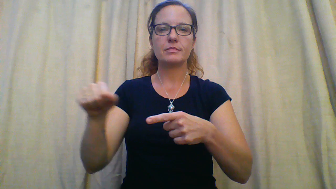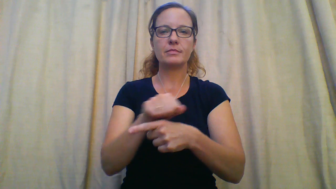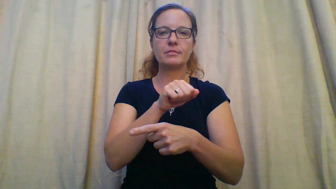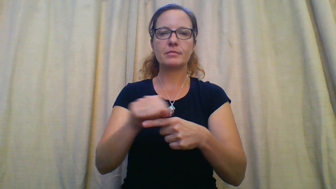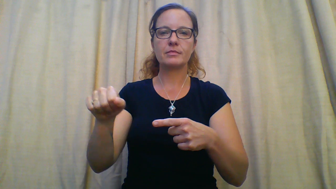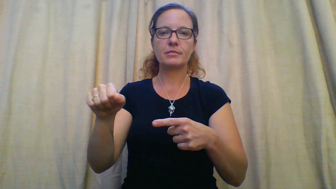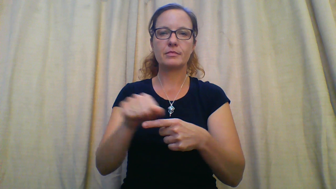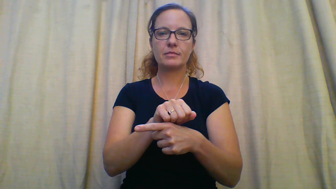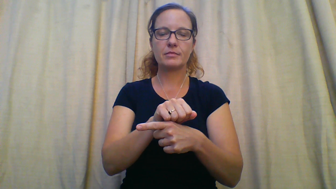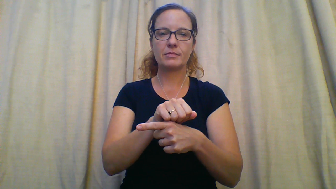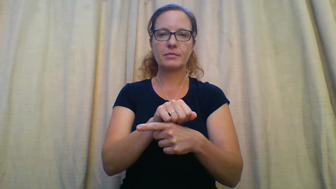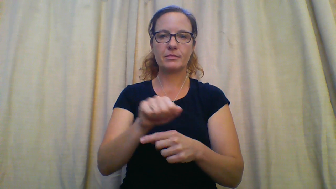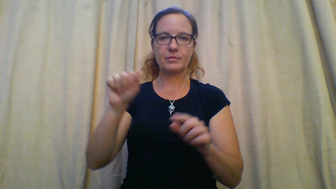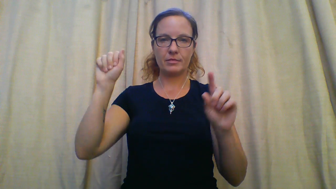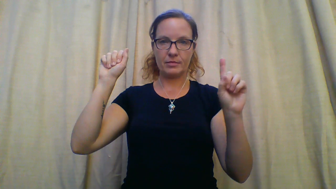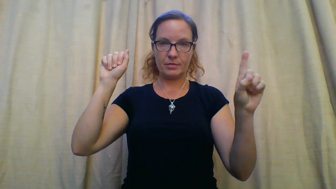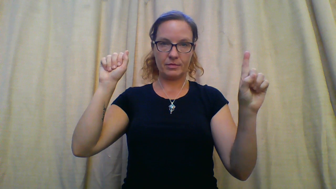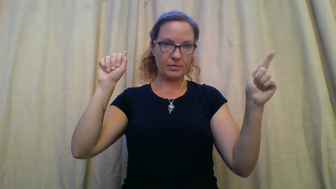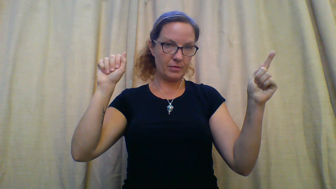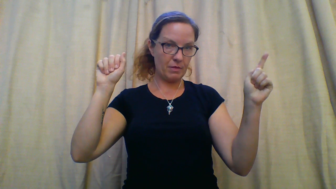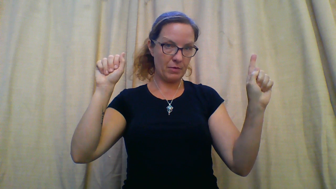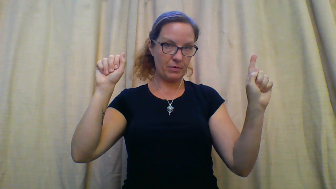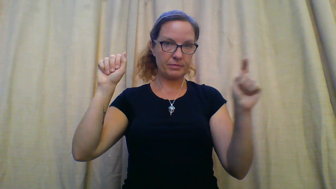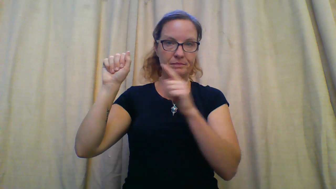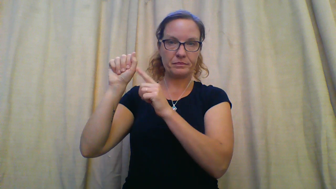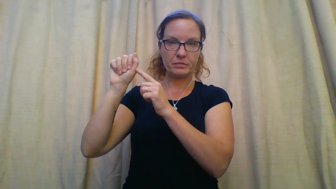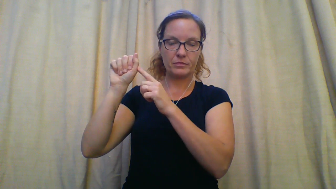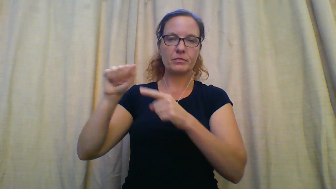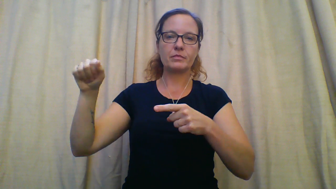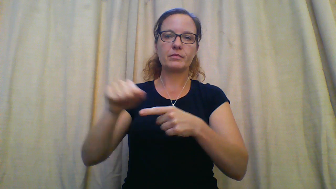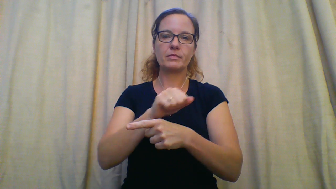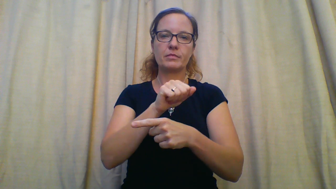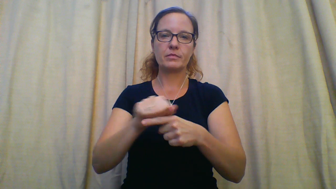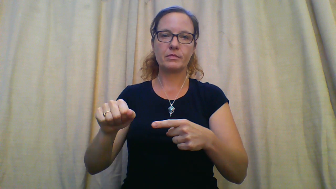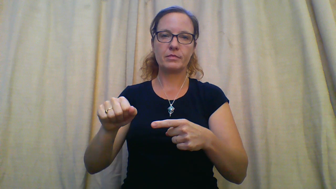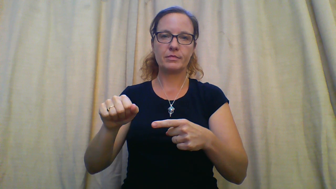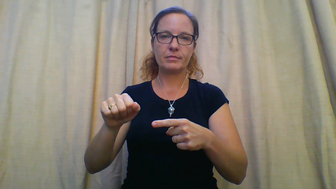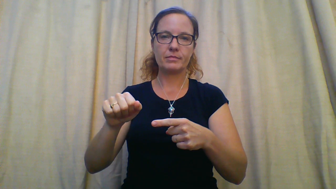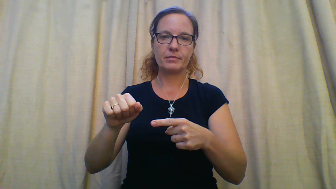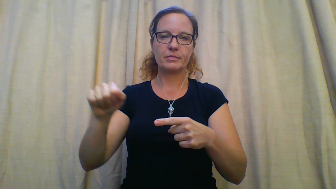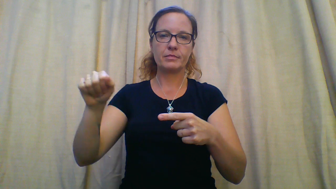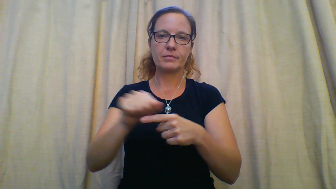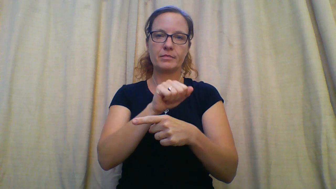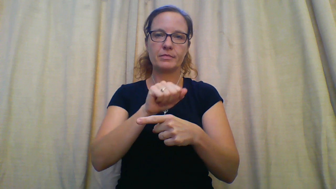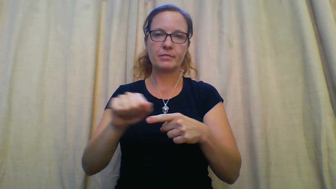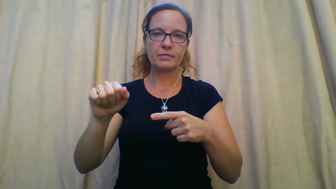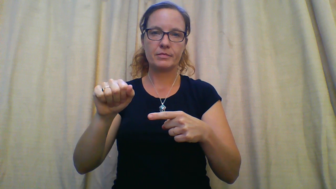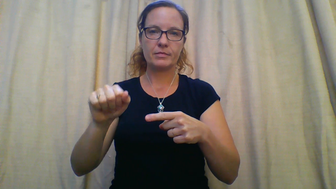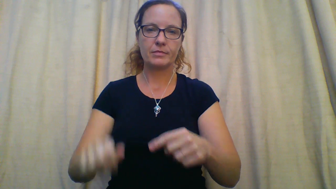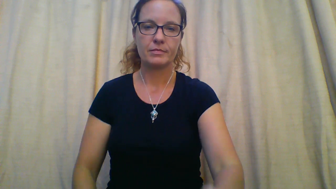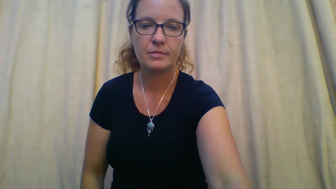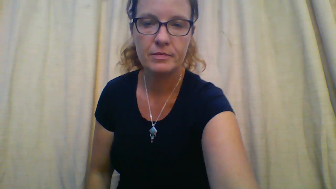Practice